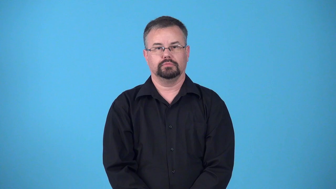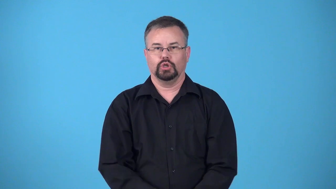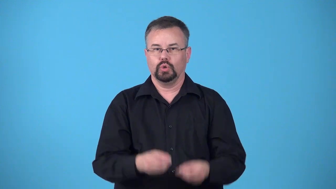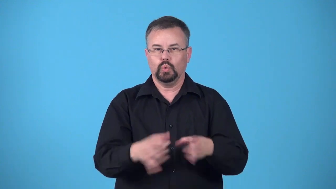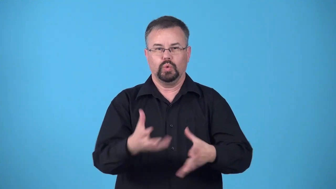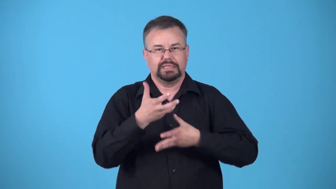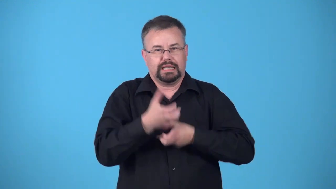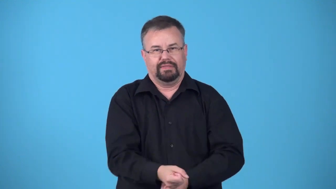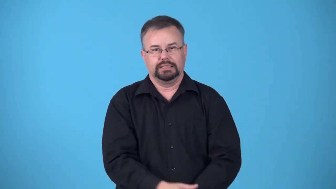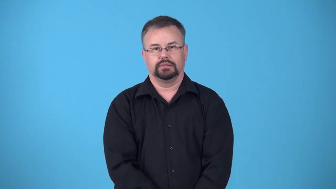lose heart